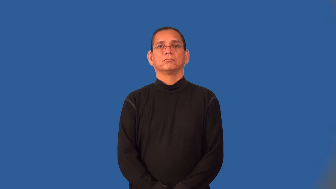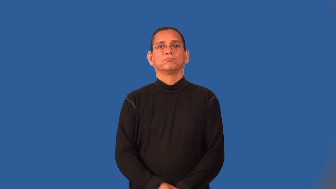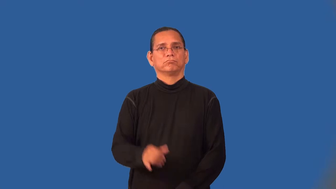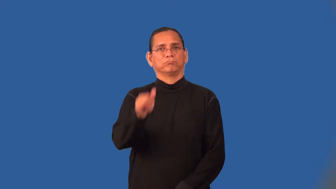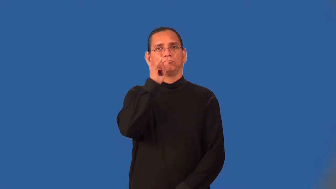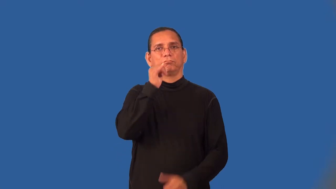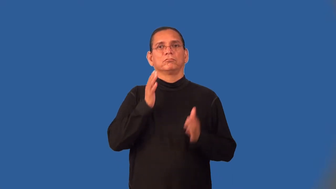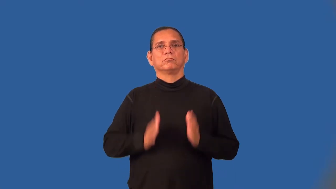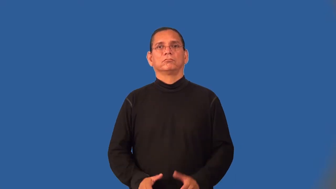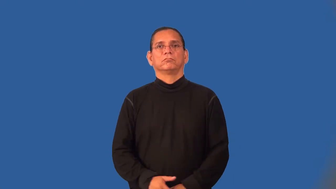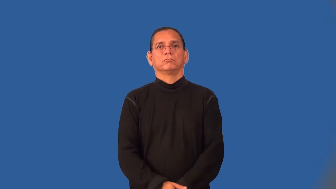tippler,imbiber